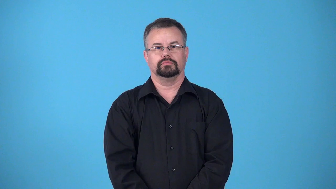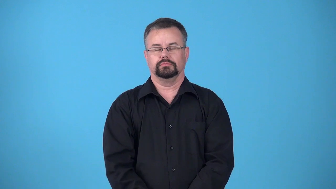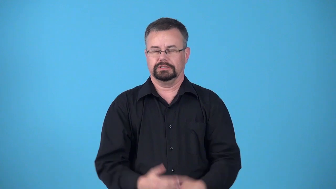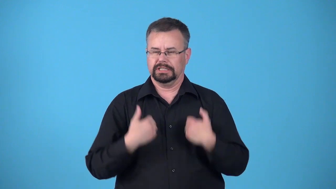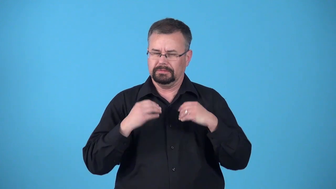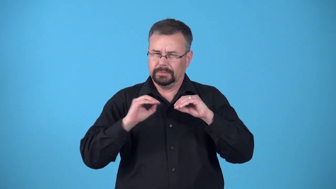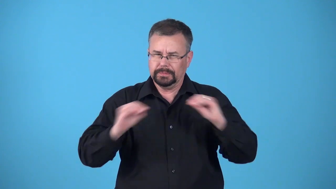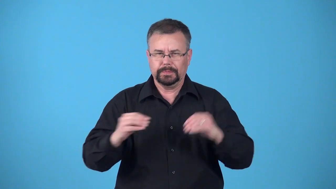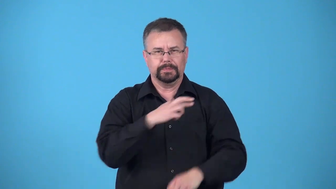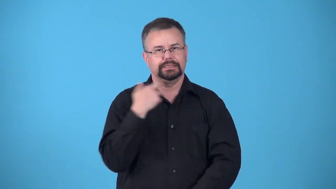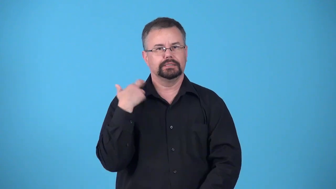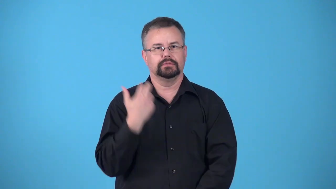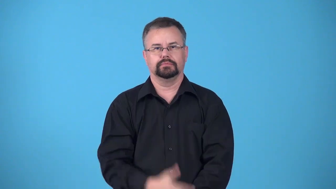safe bet